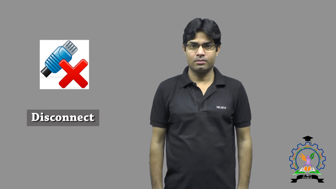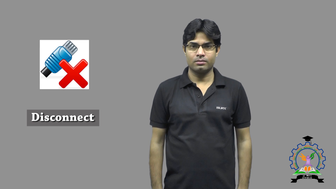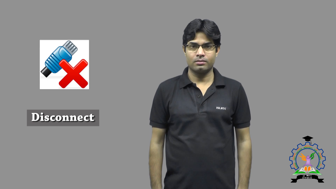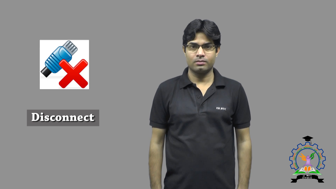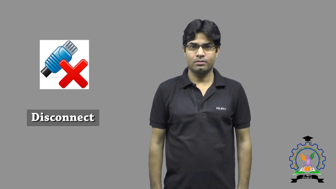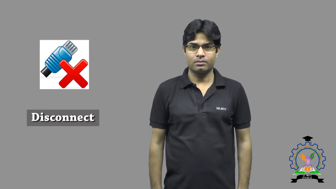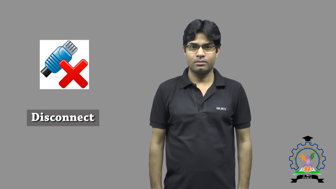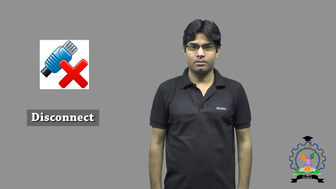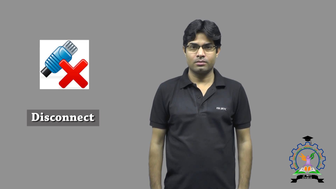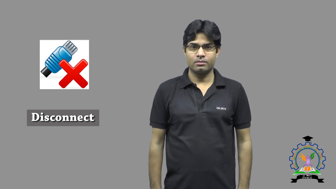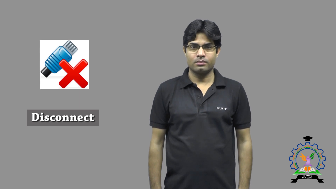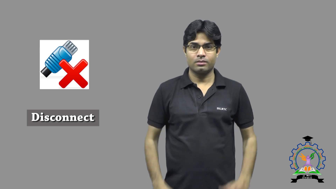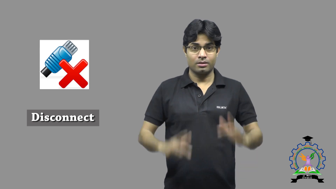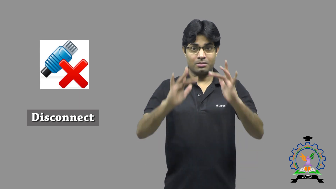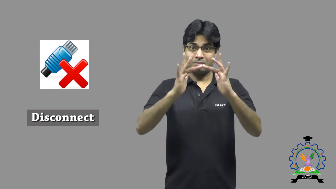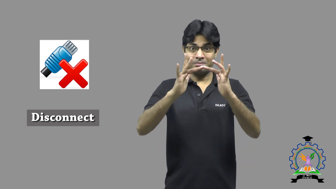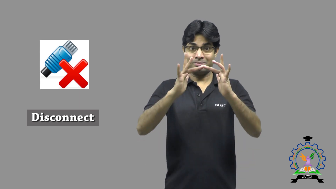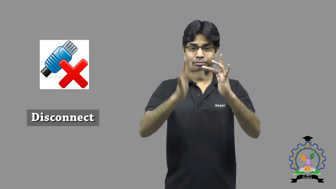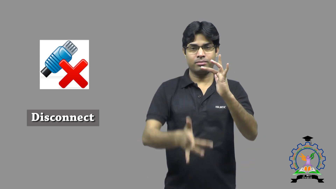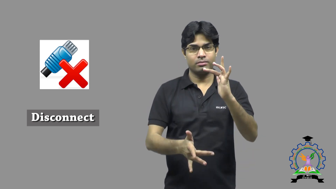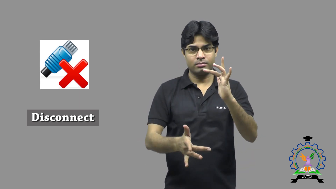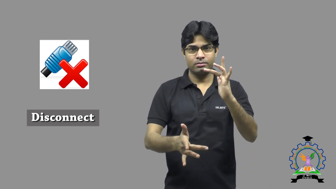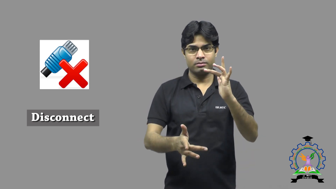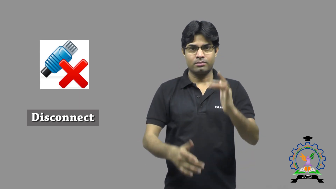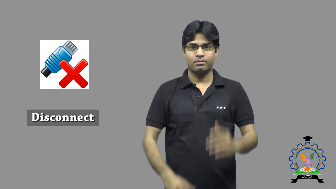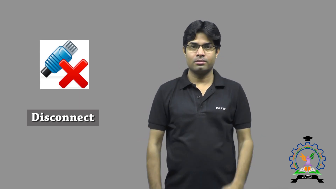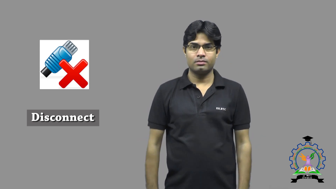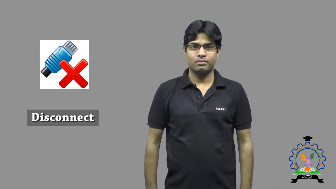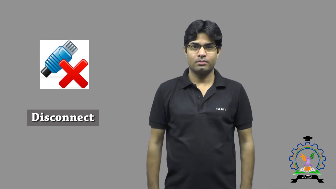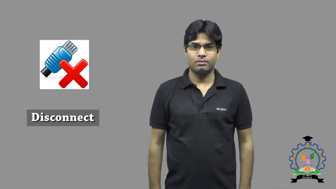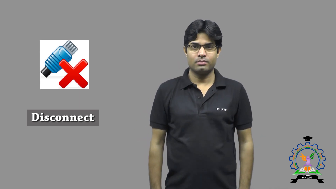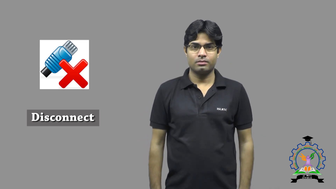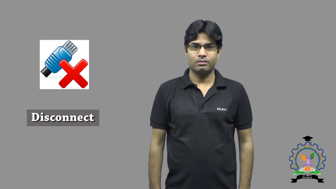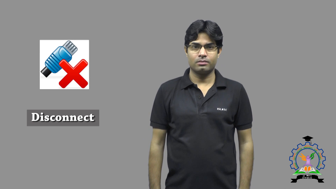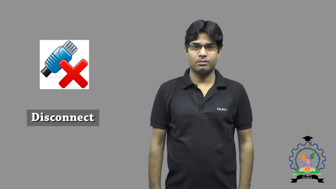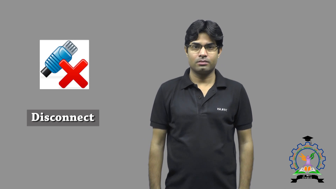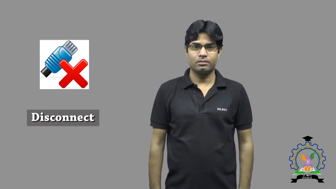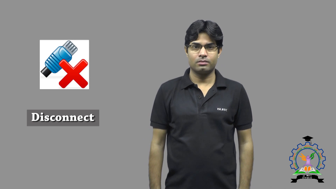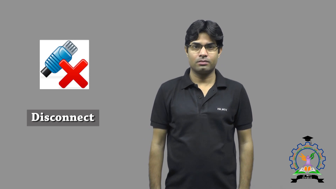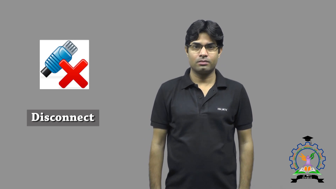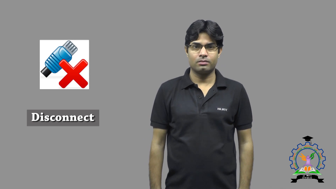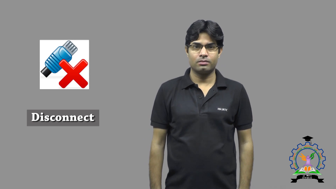Disconnect